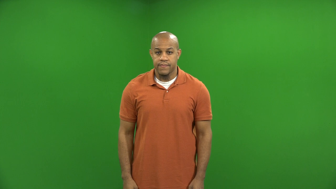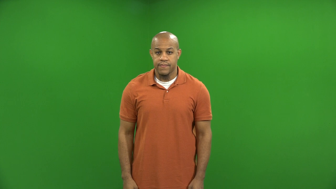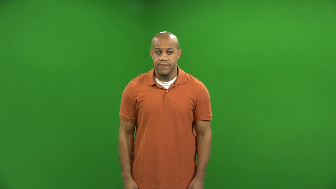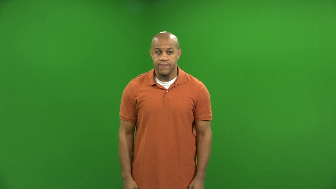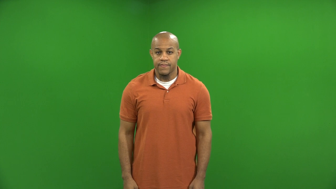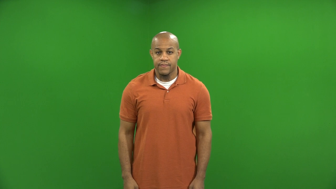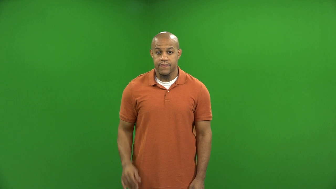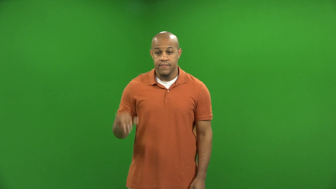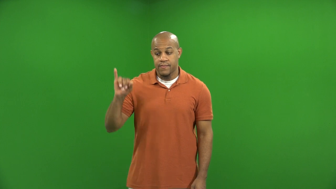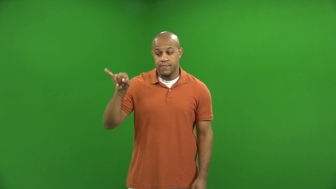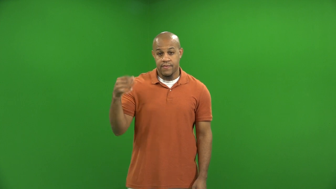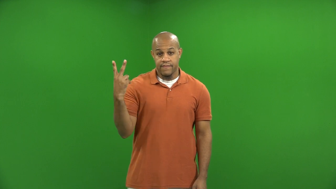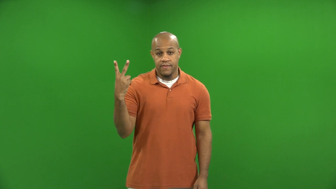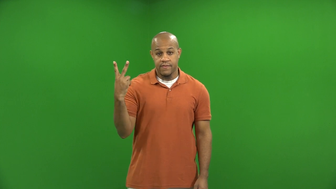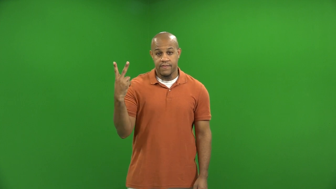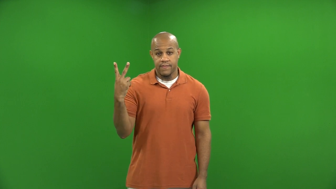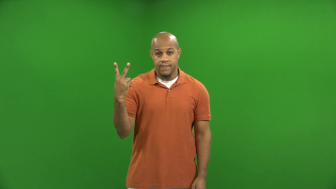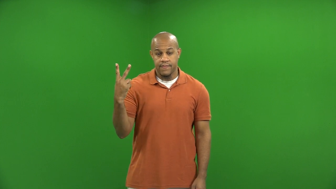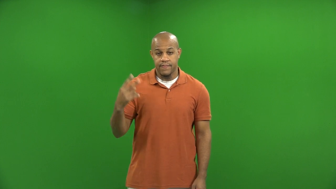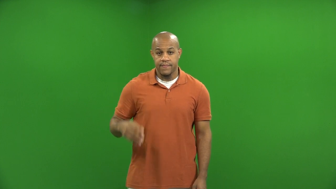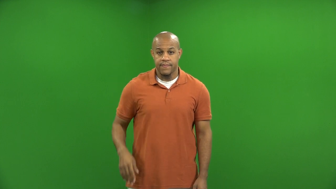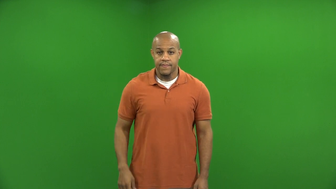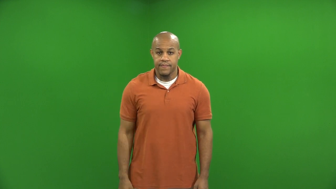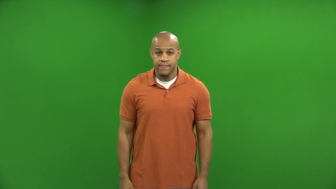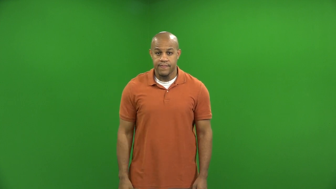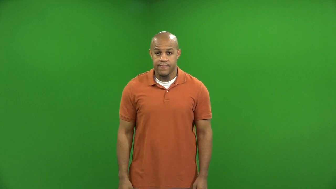Junior varsity